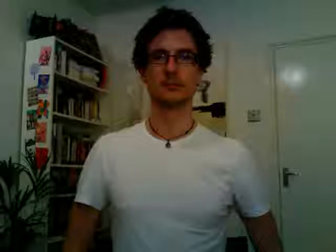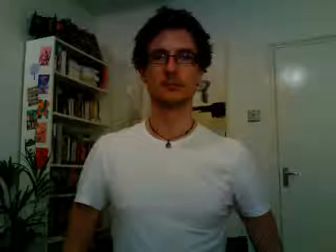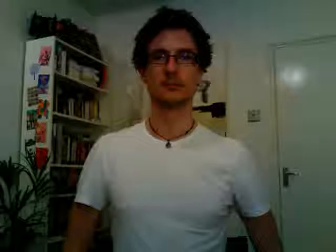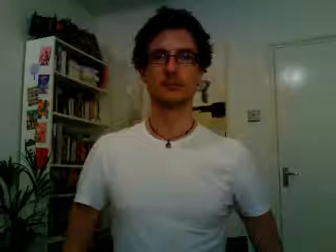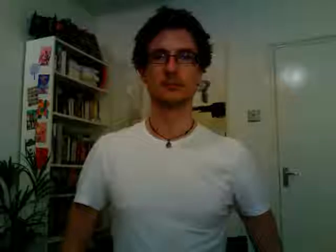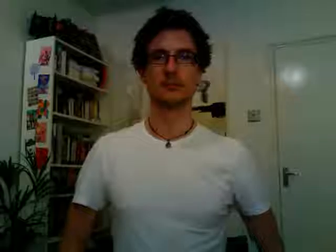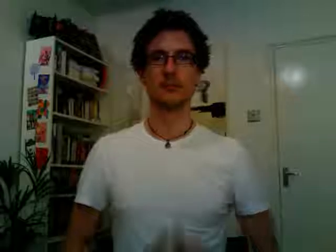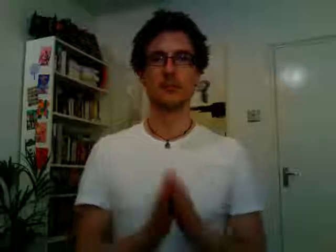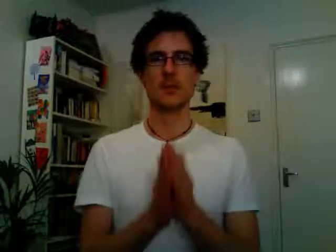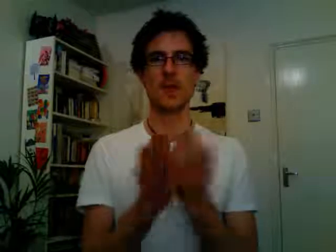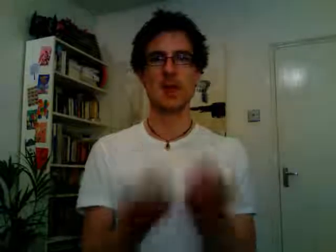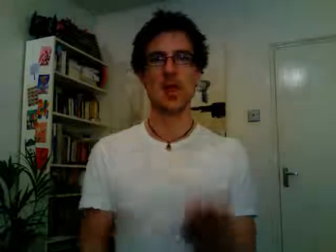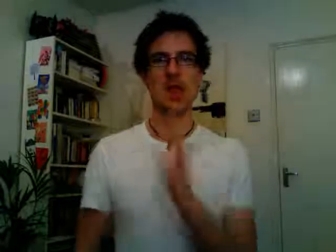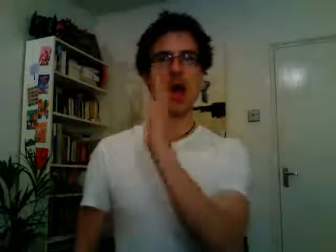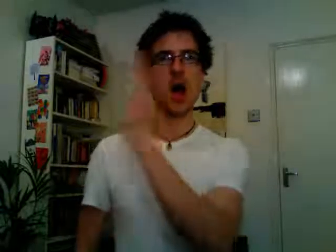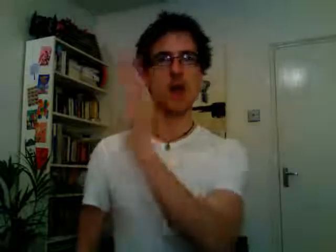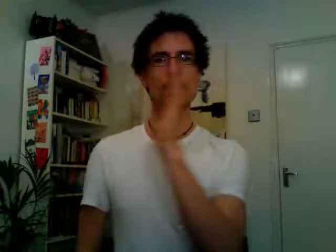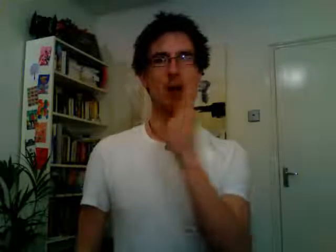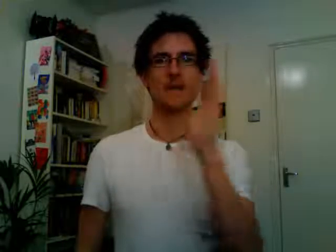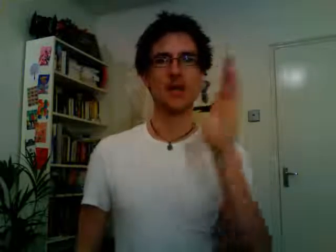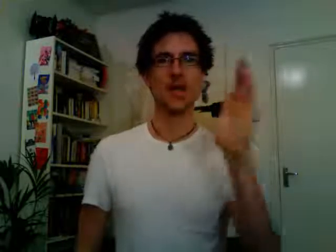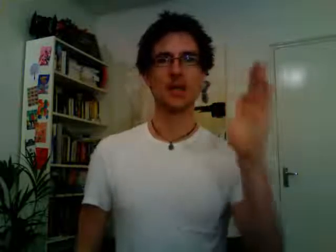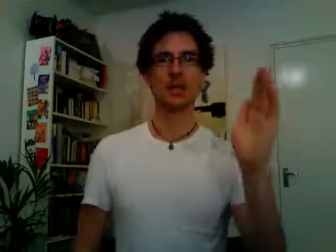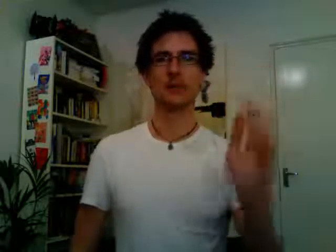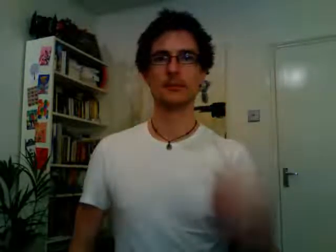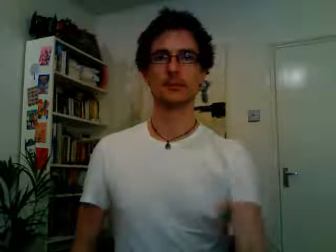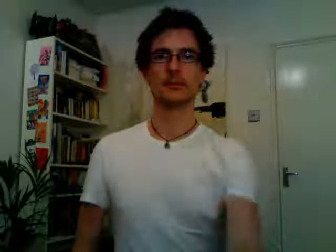library